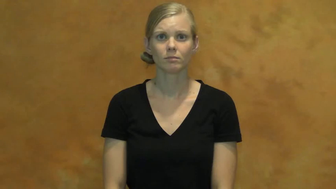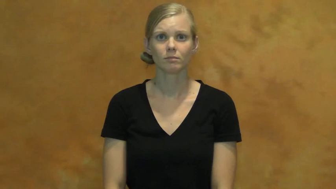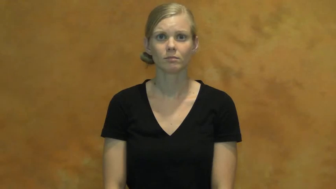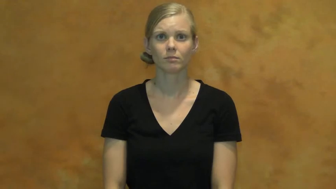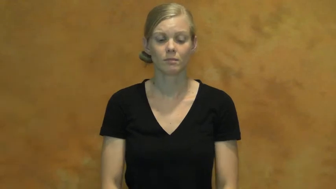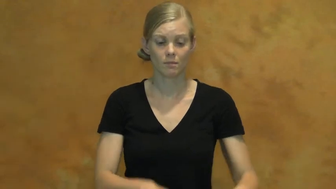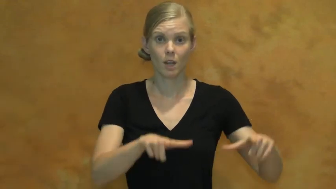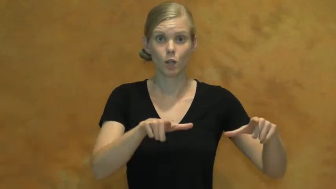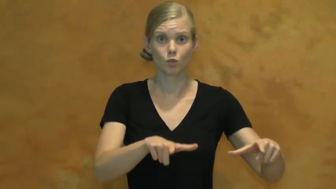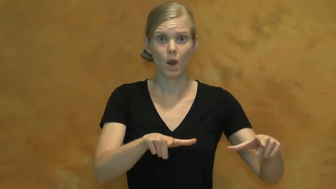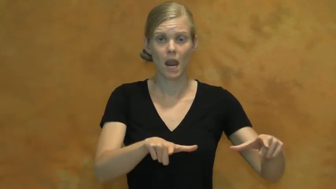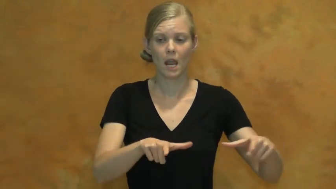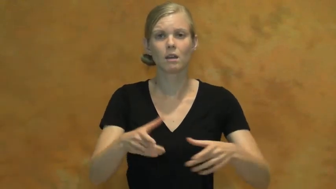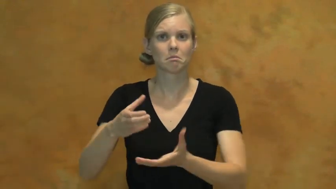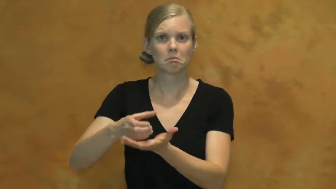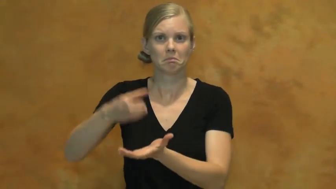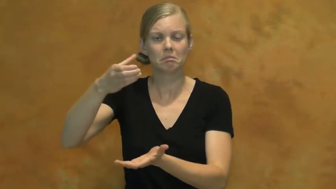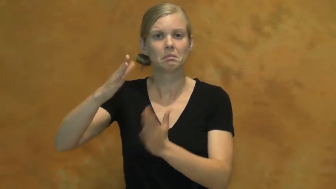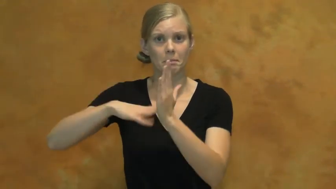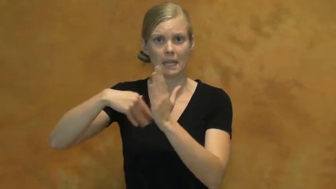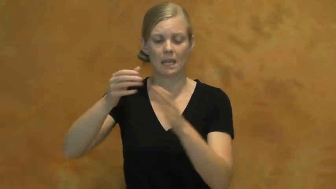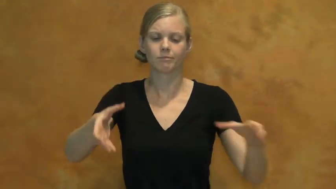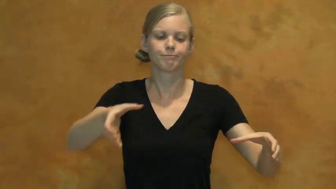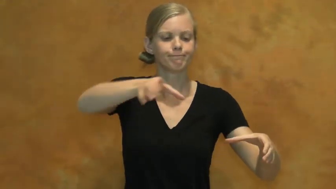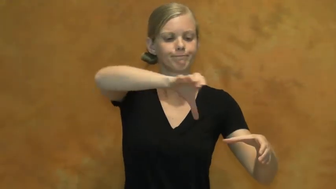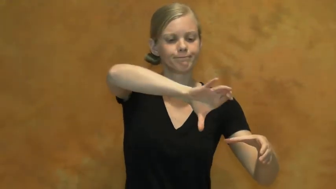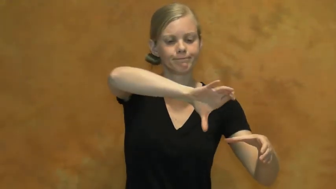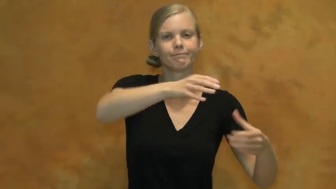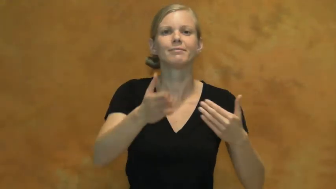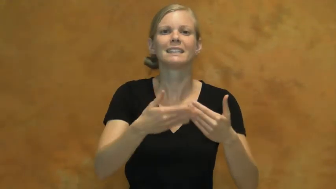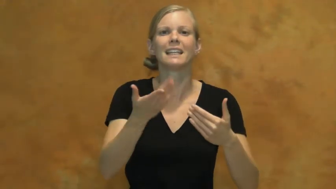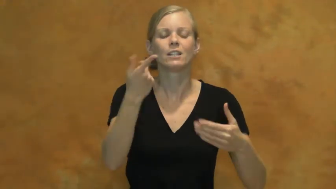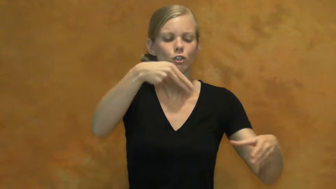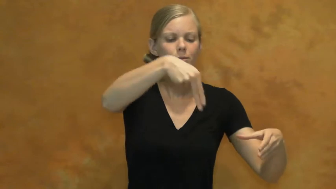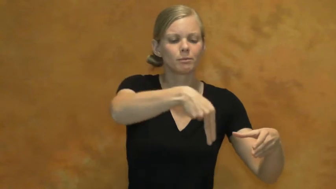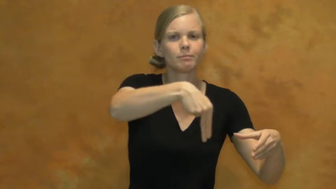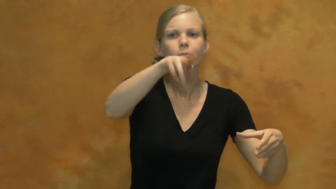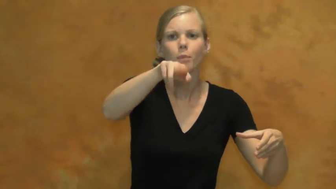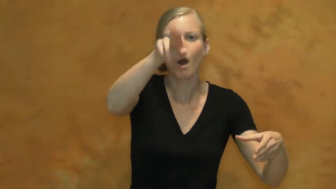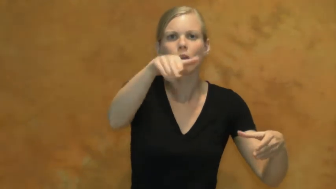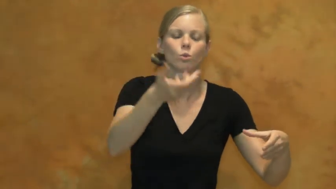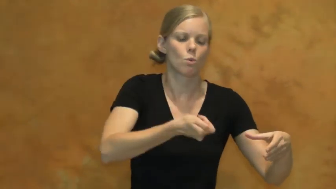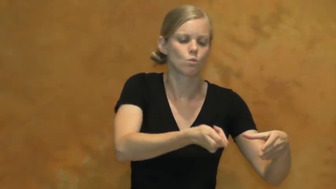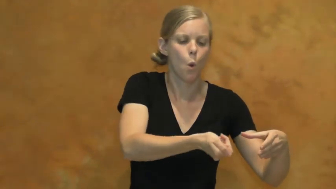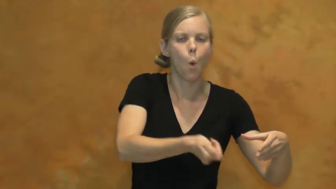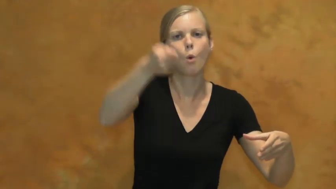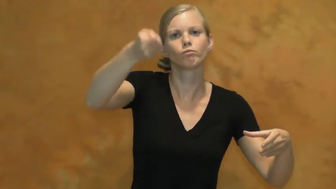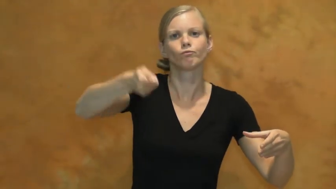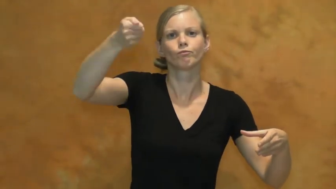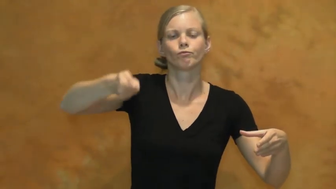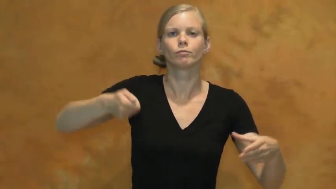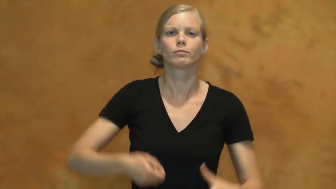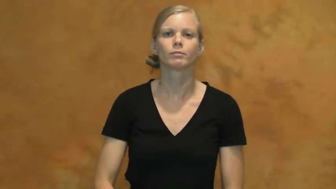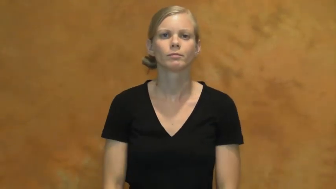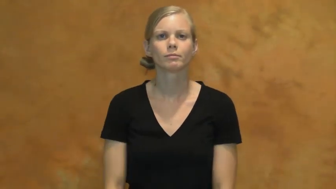paint tray